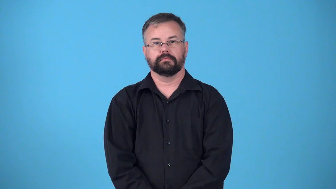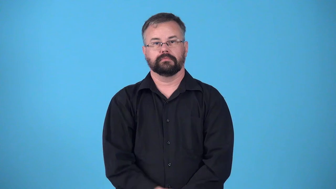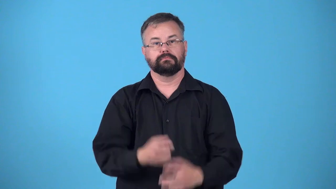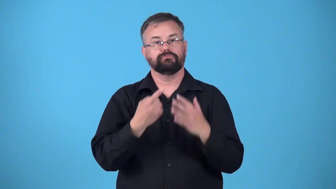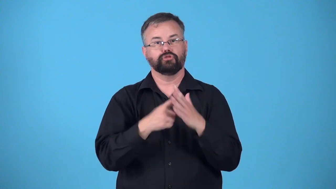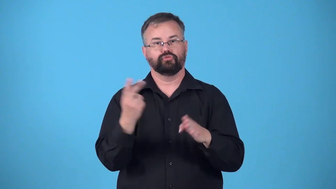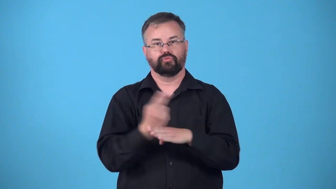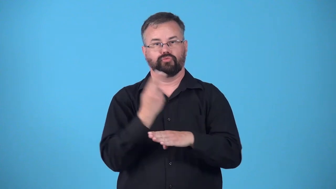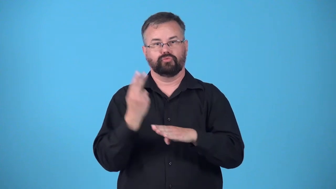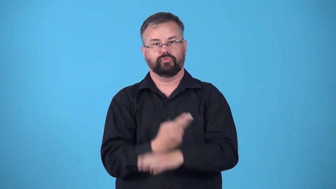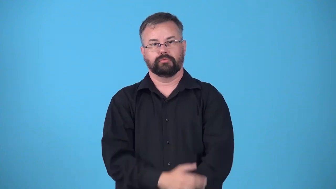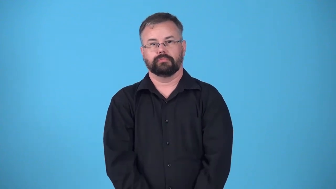come into use